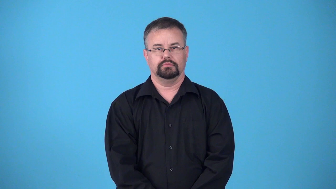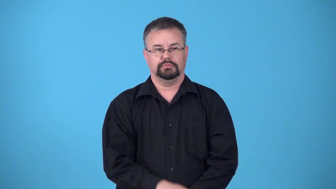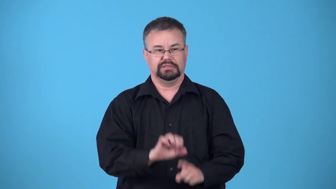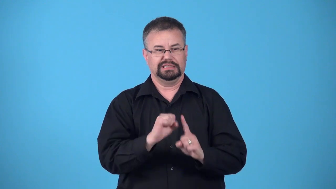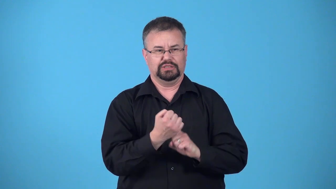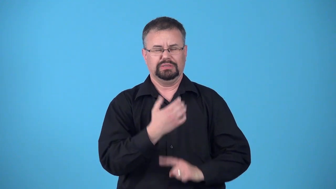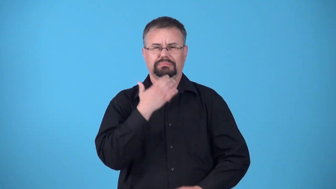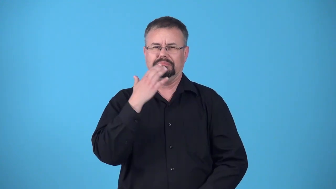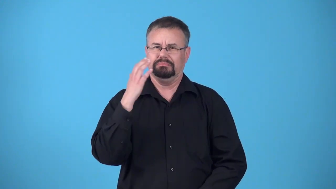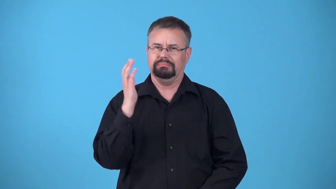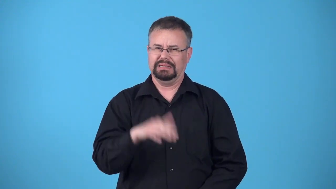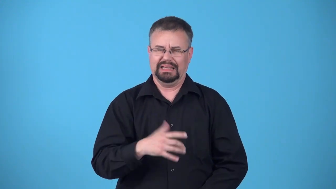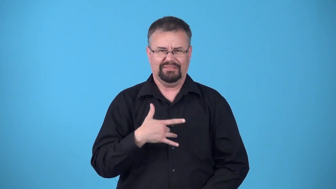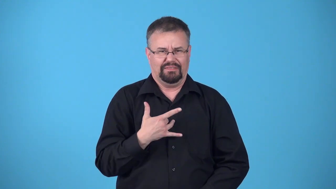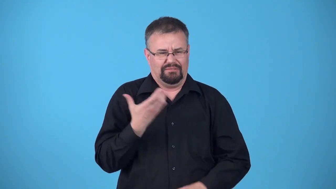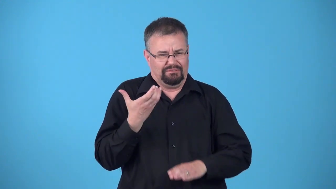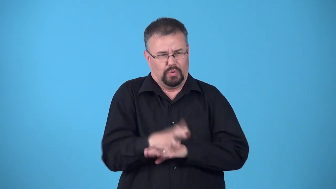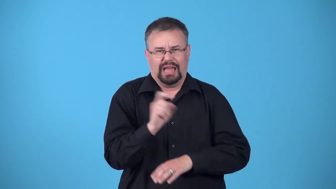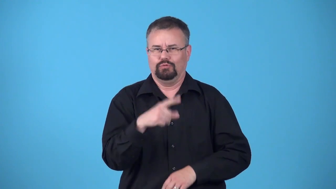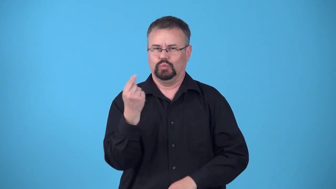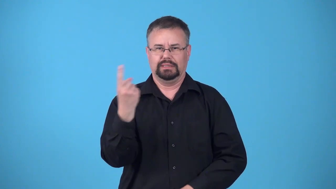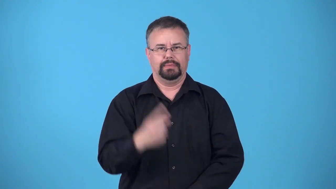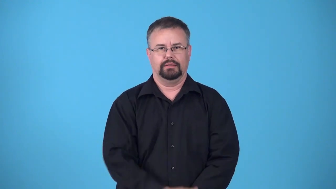push comes to shove